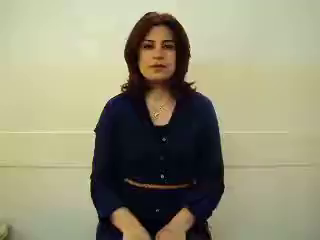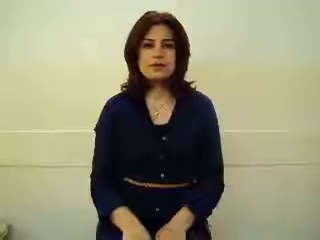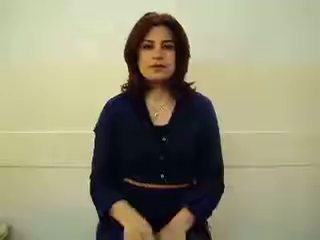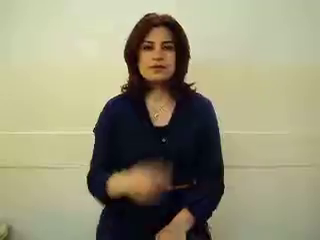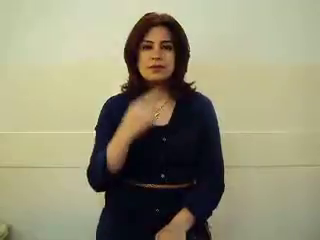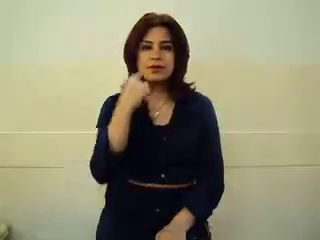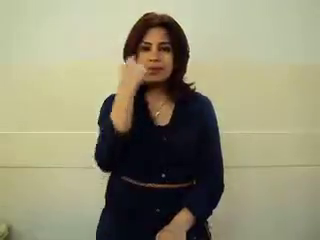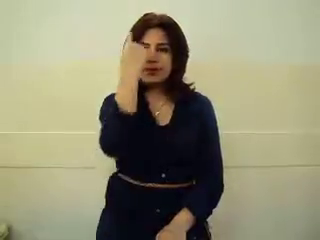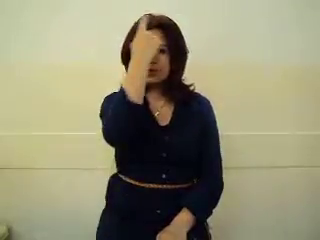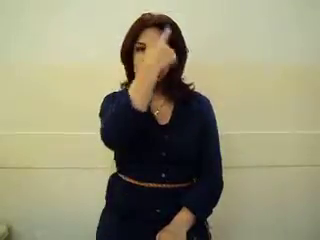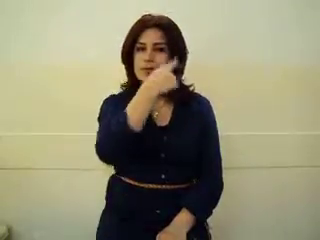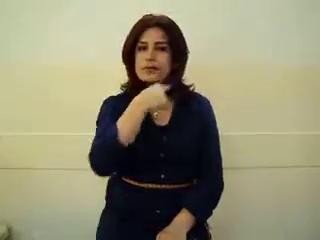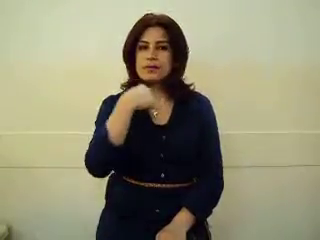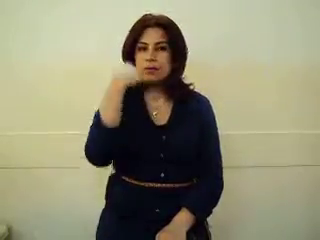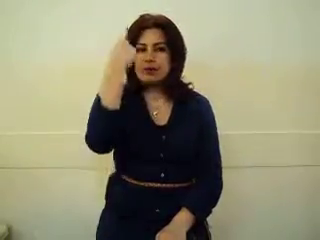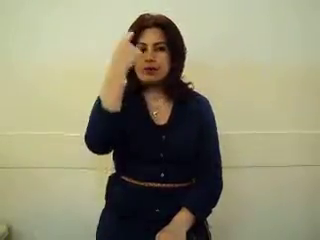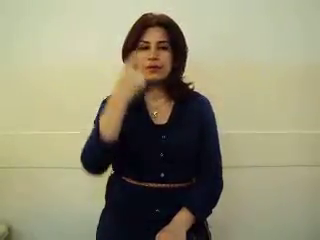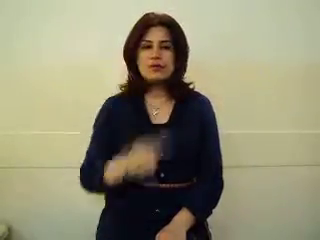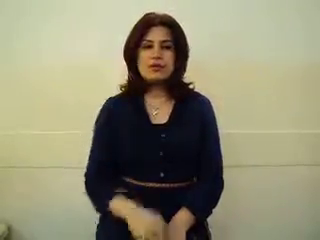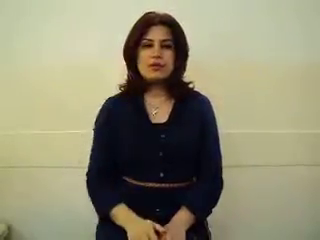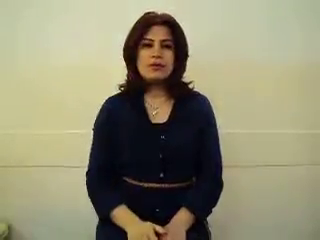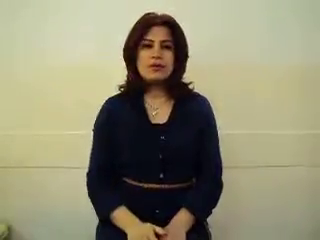face